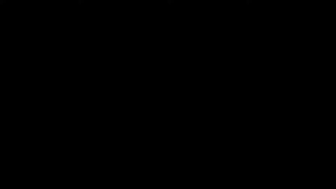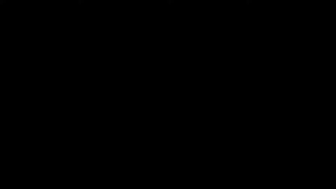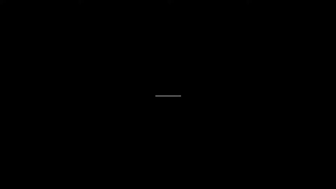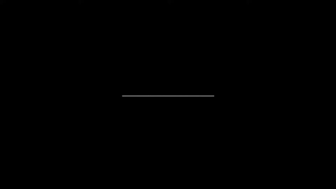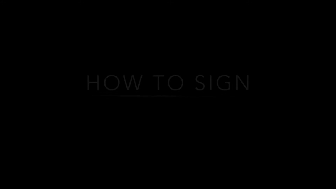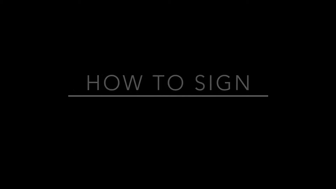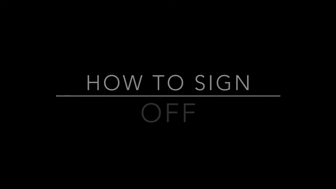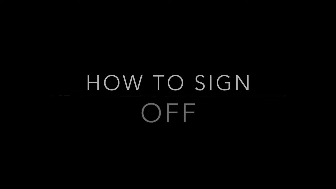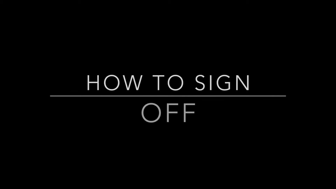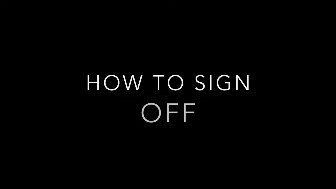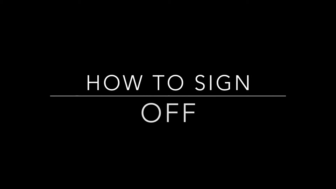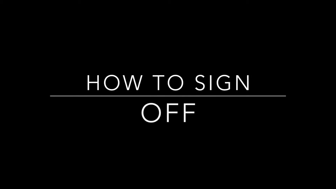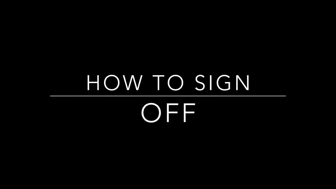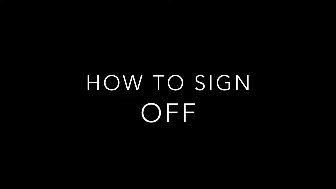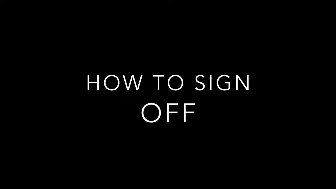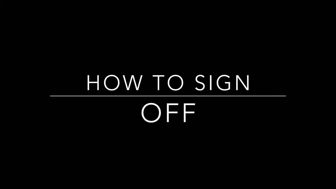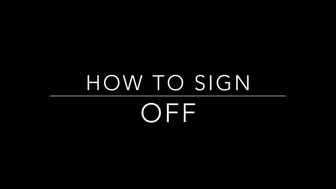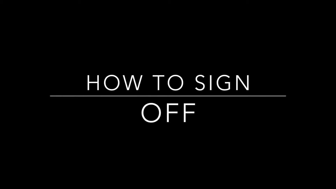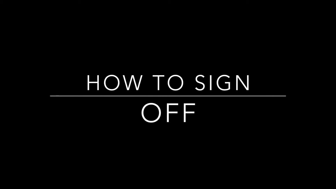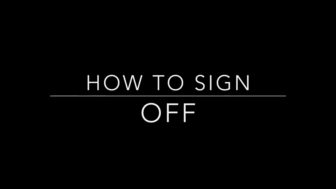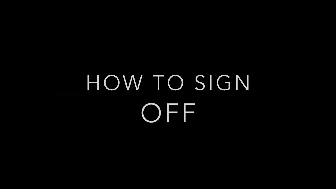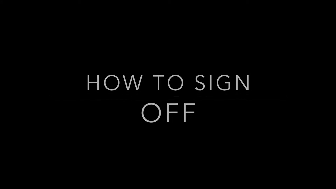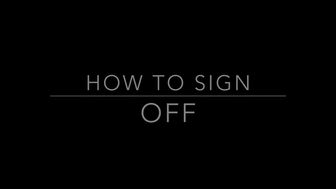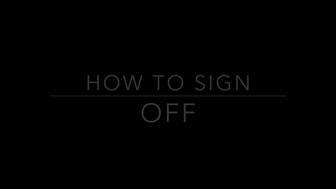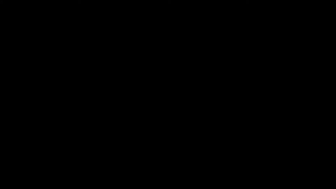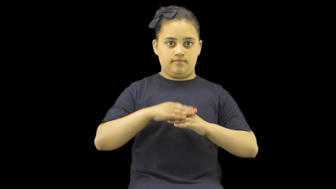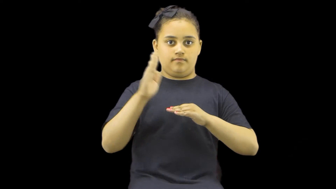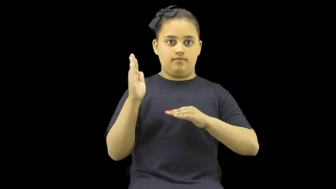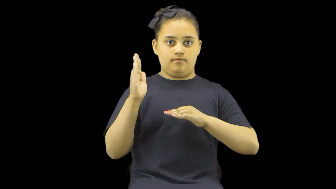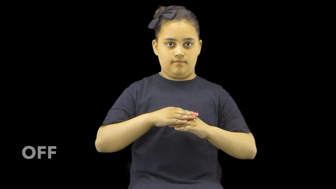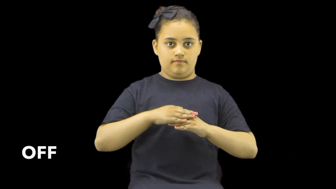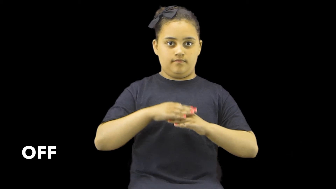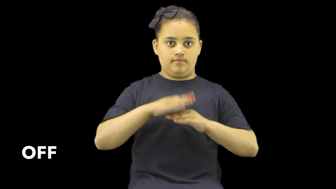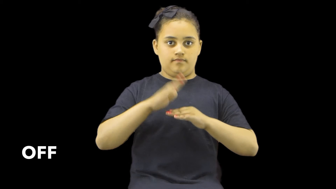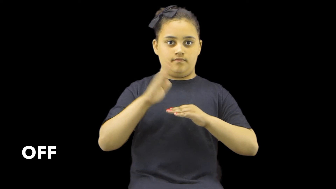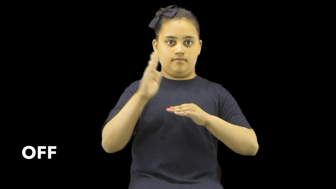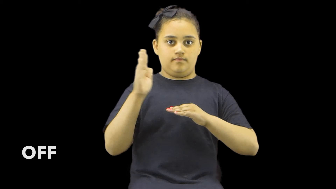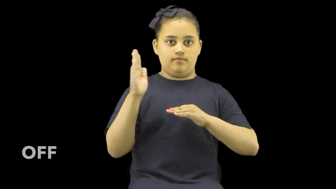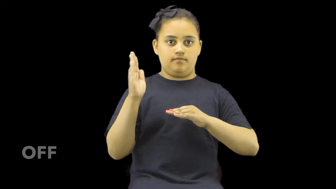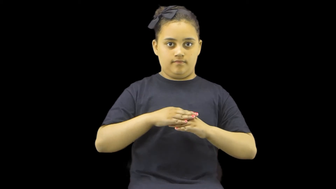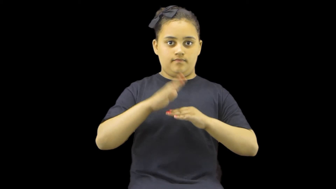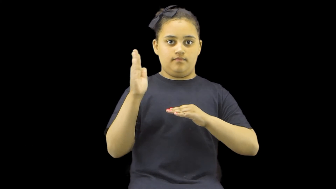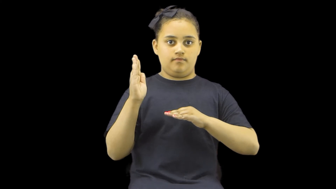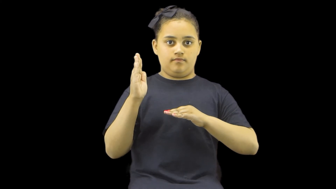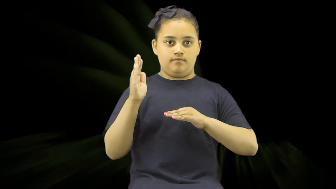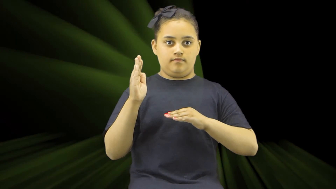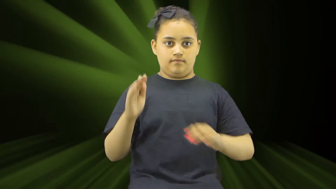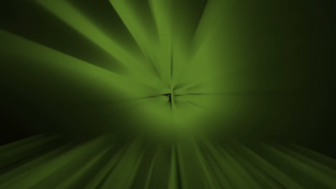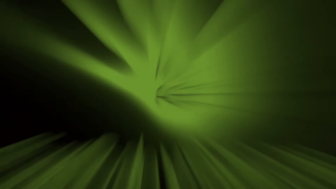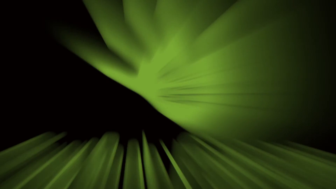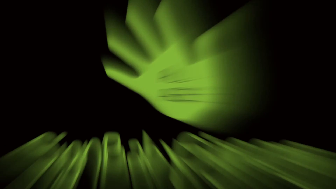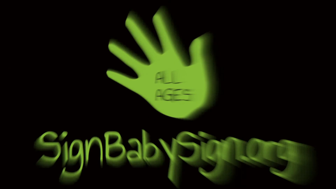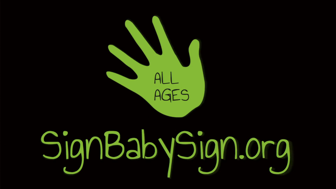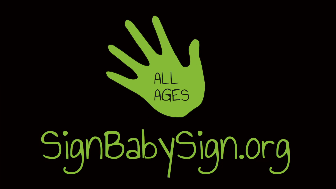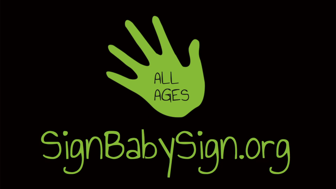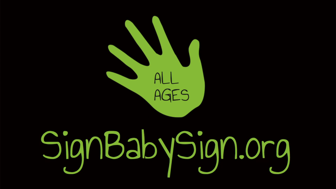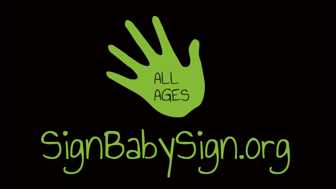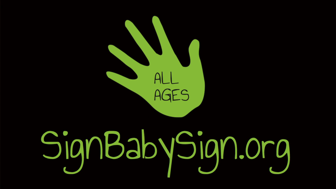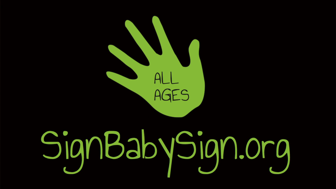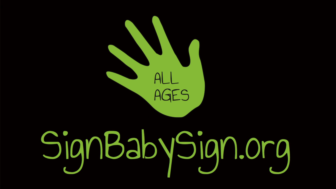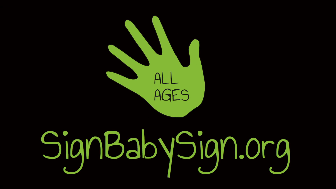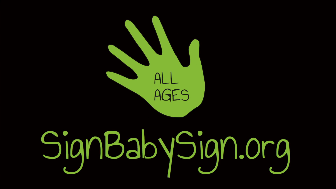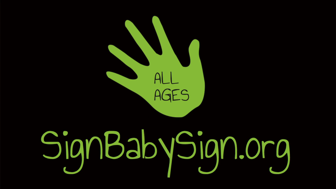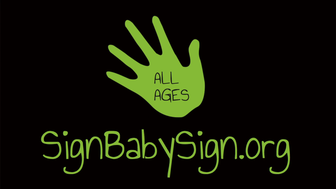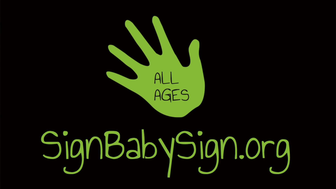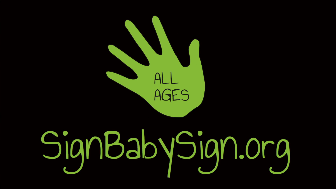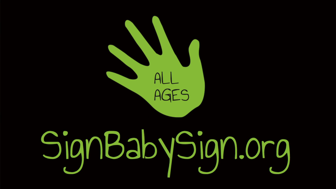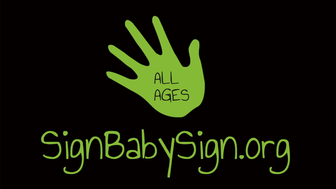Off